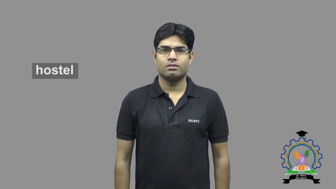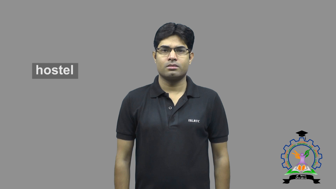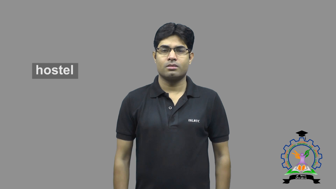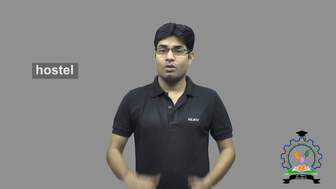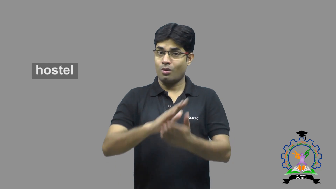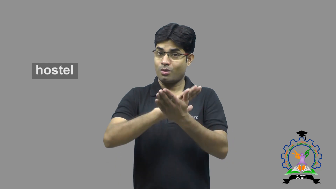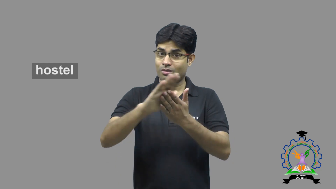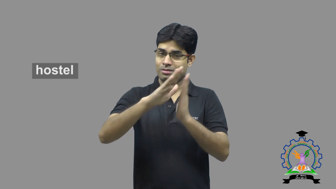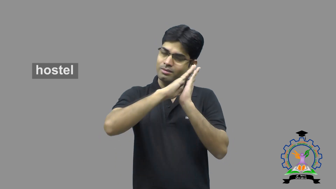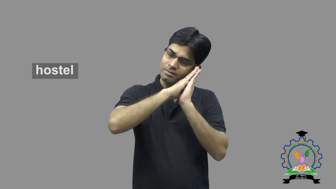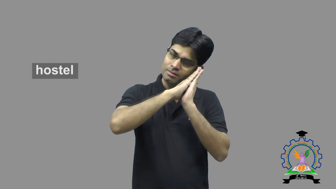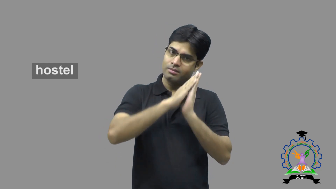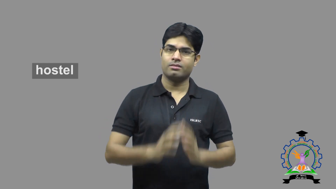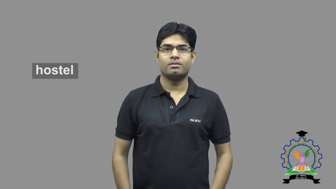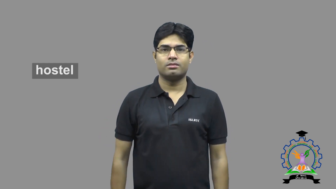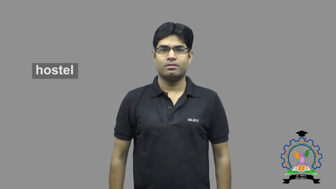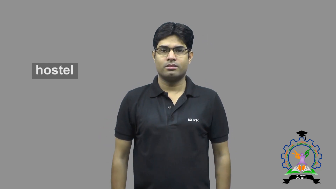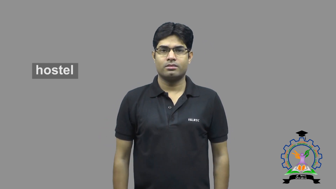hostel